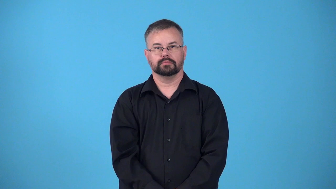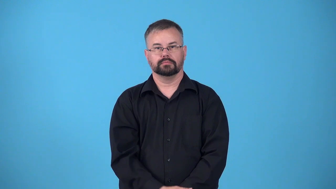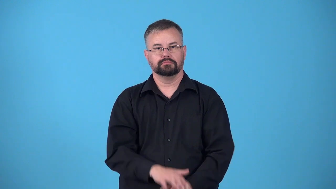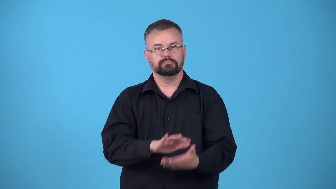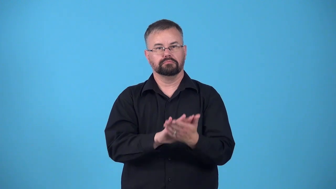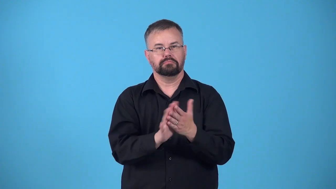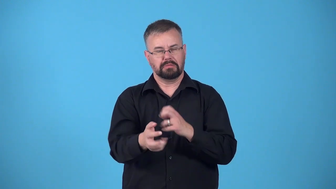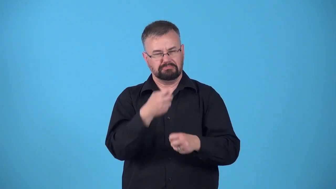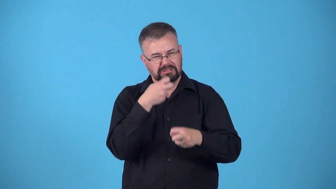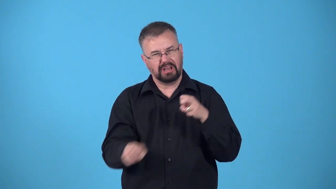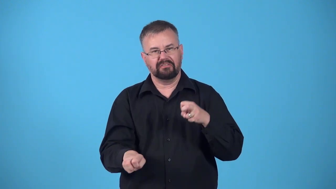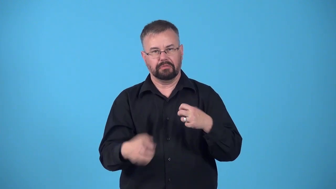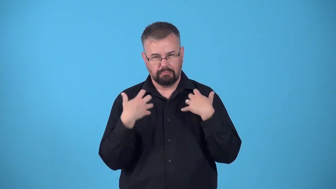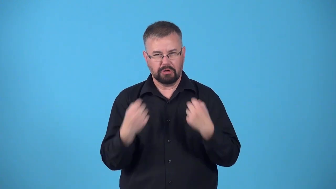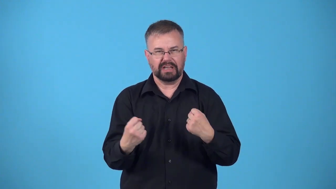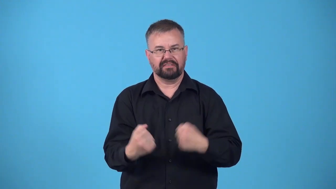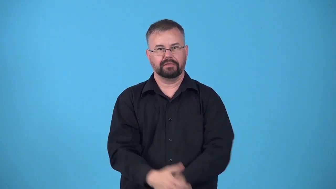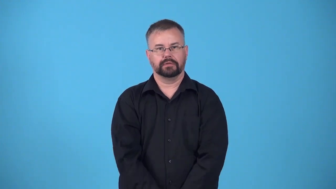toughen up